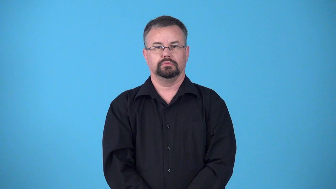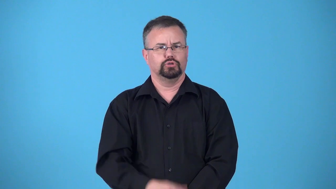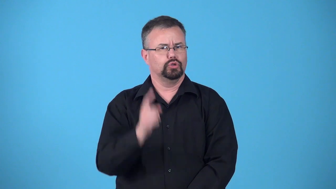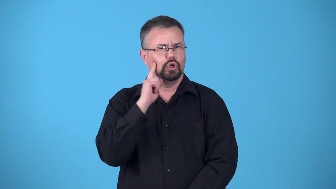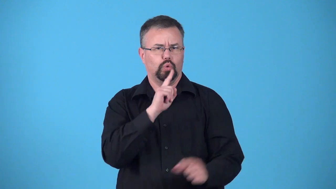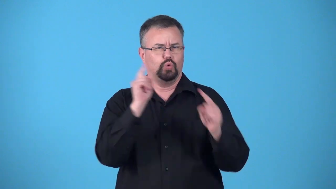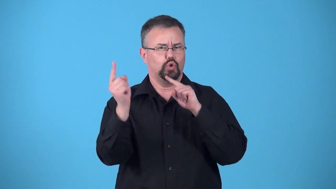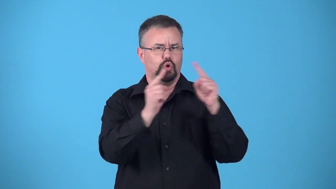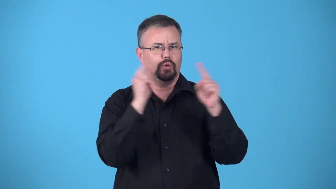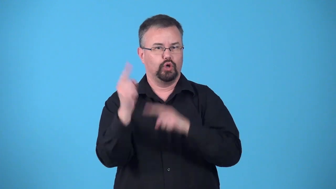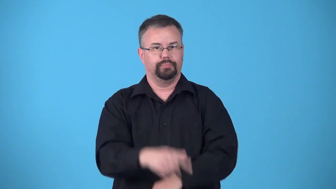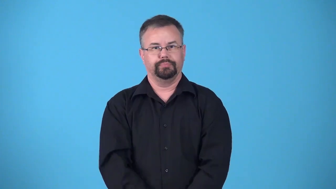little bird told me